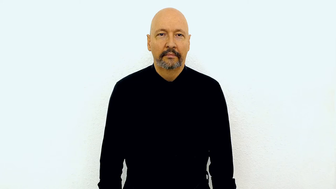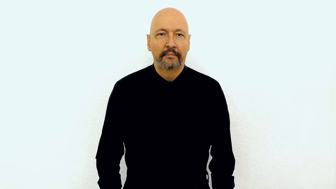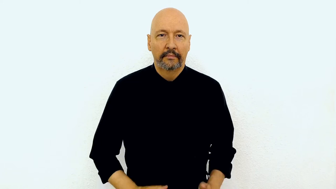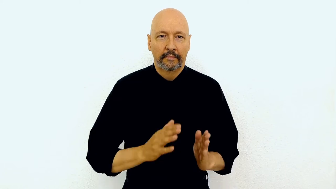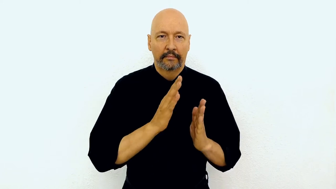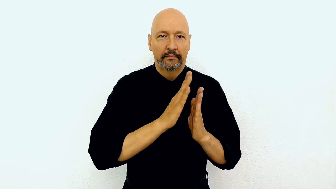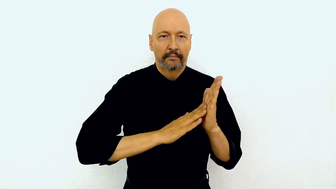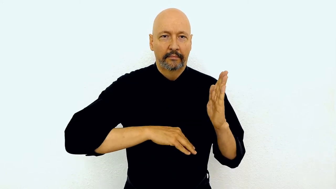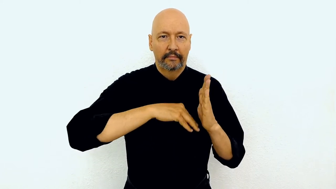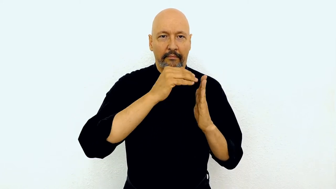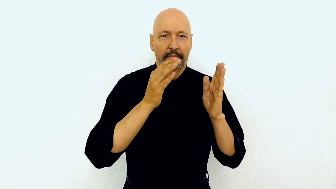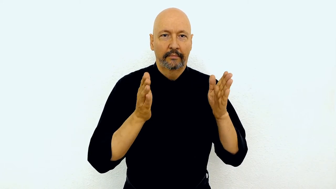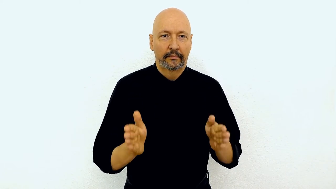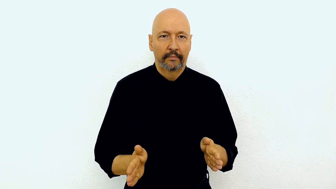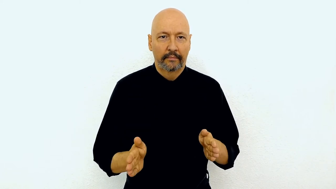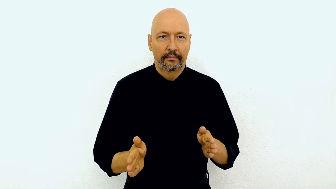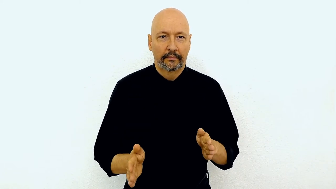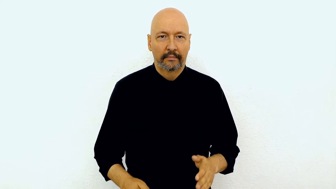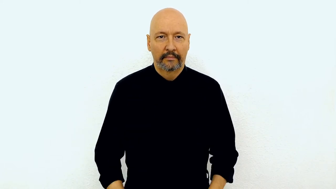PAINTER